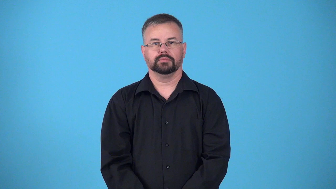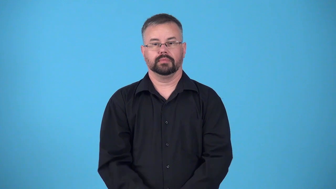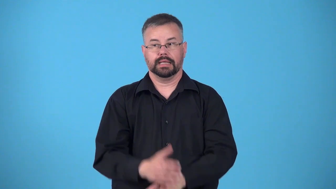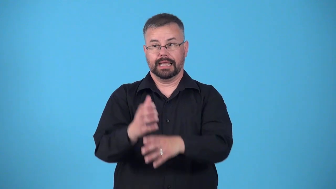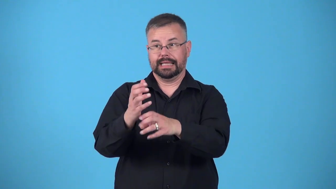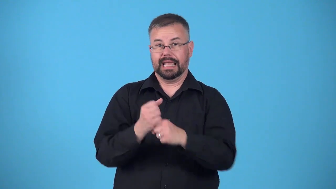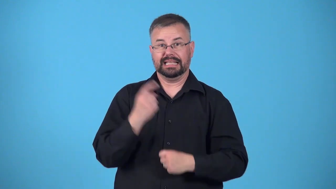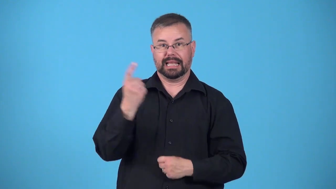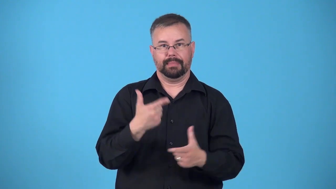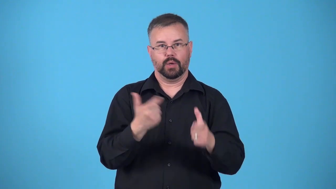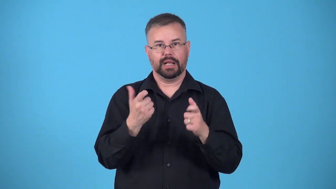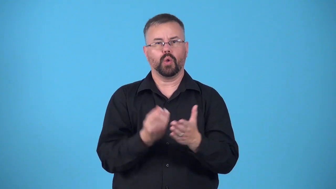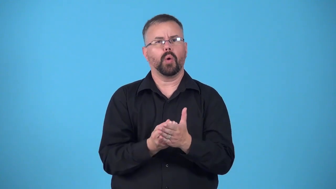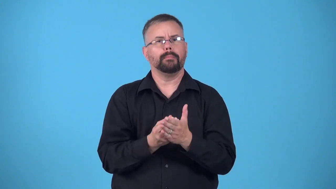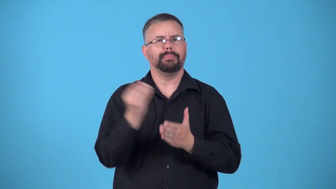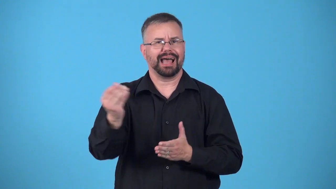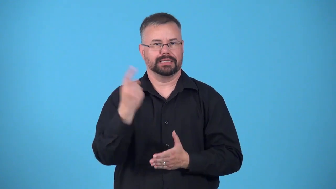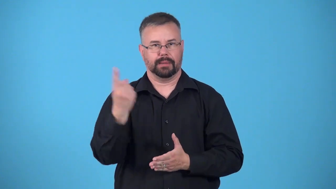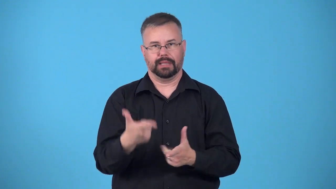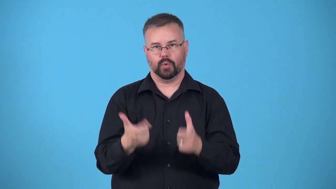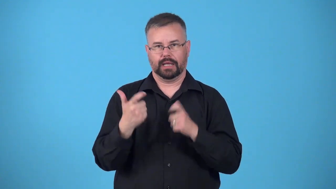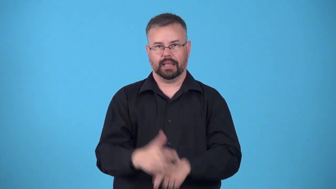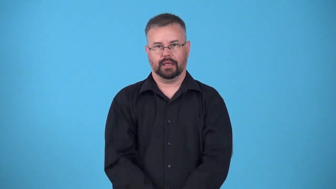snap up